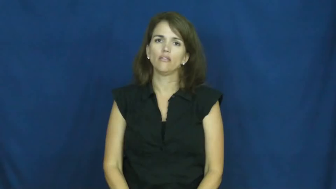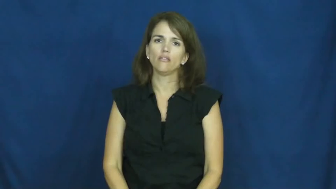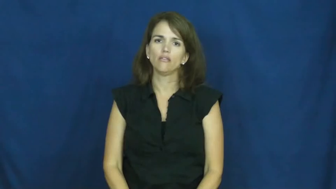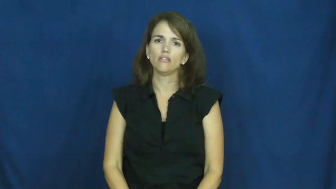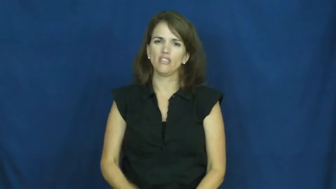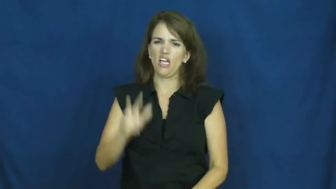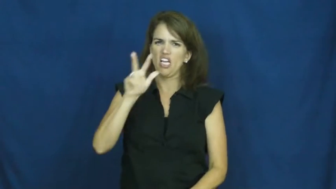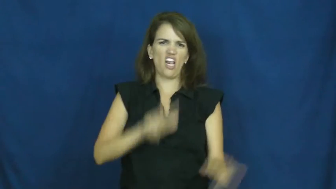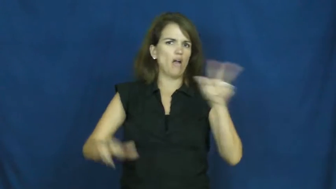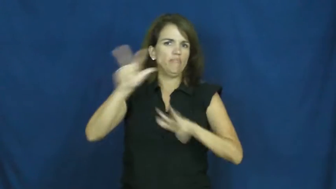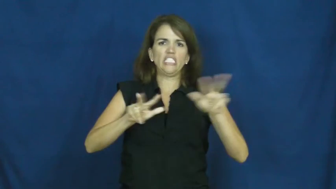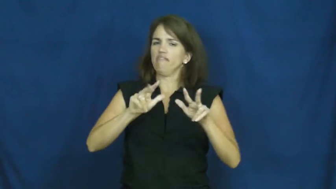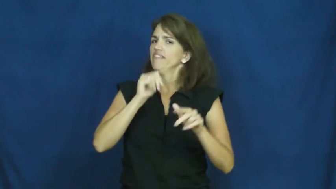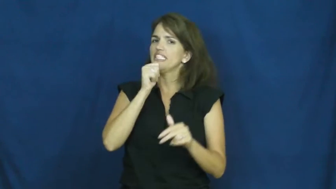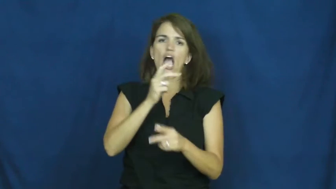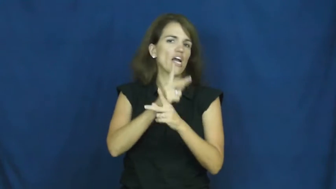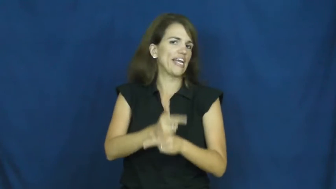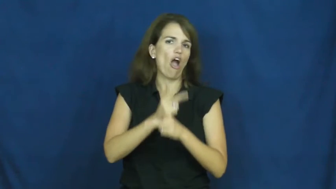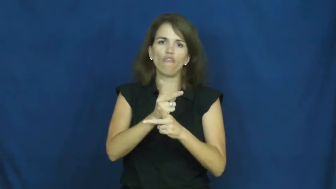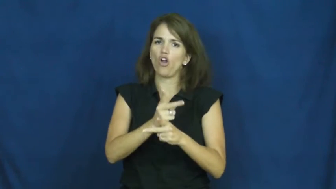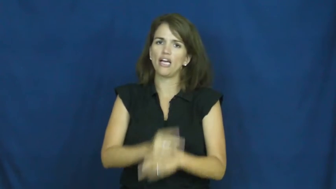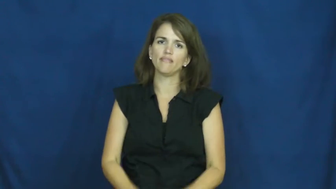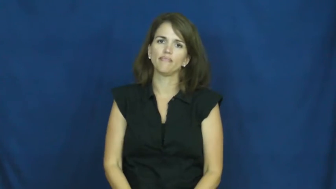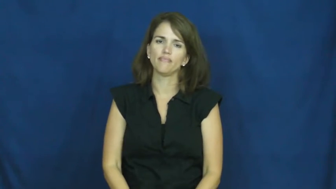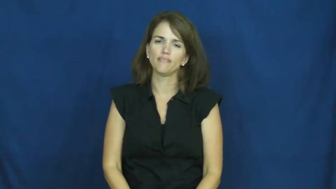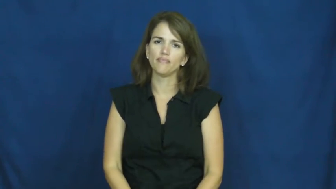bull in a china shop